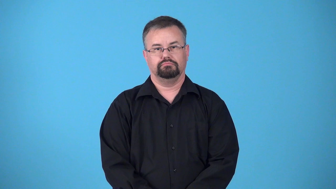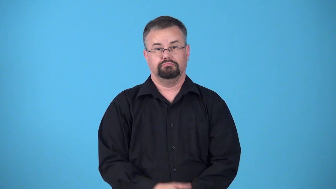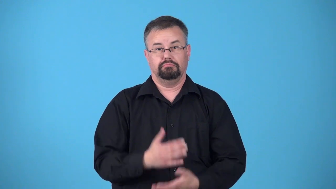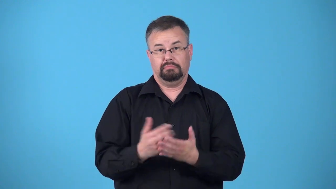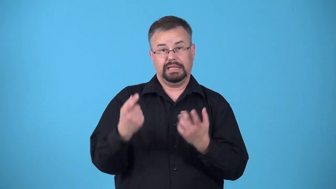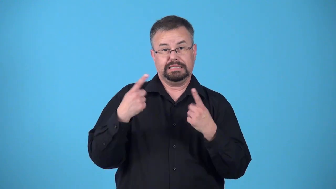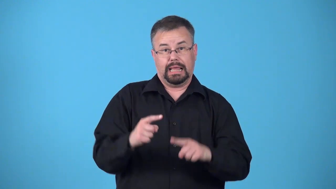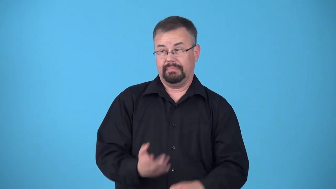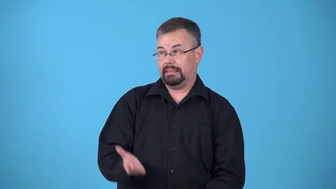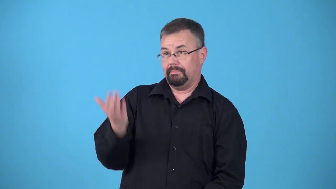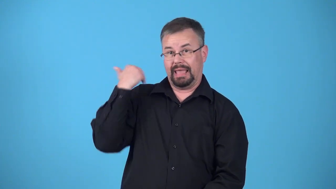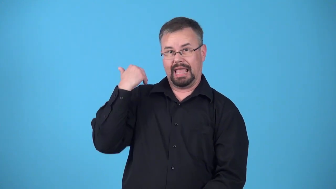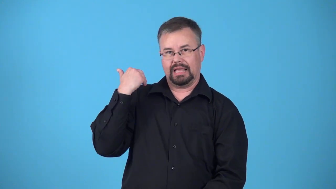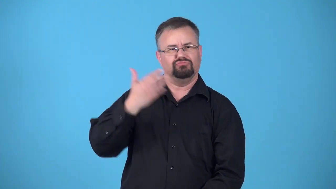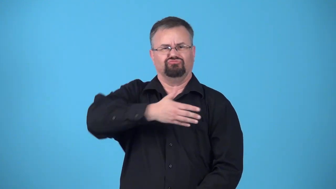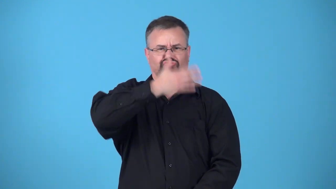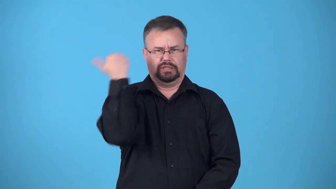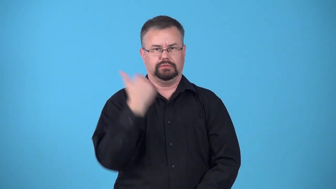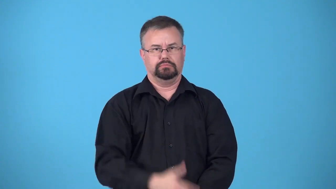mud in the fire